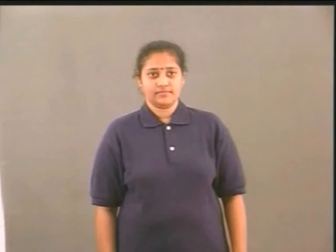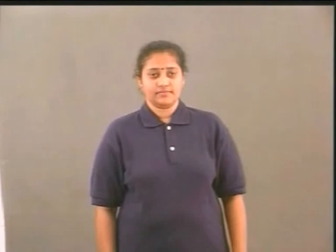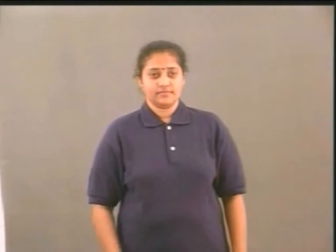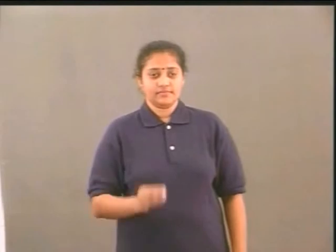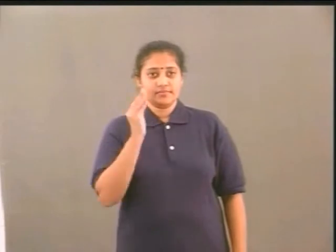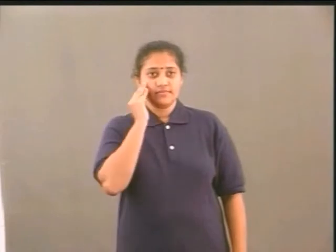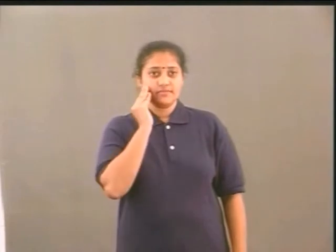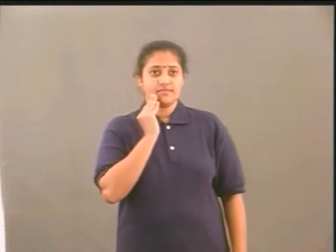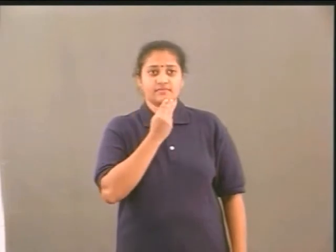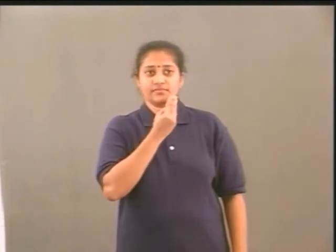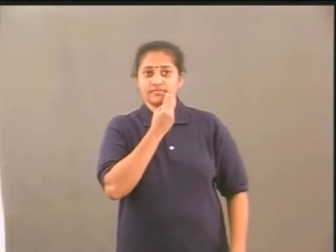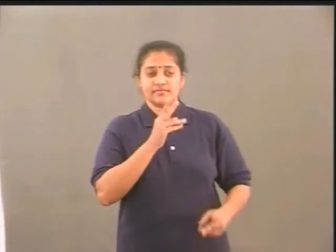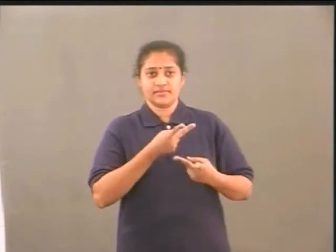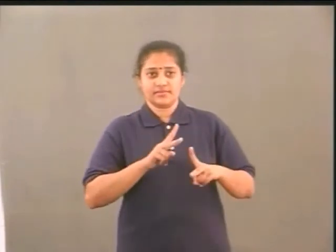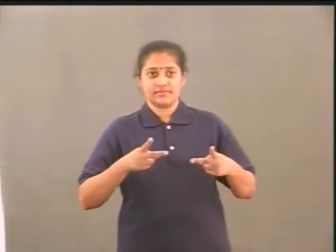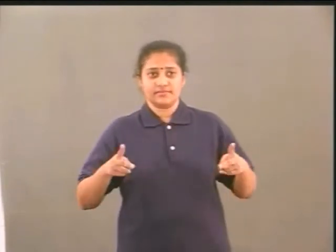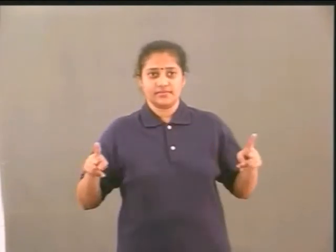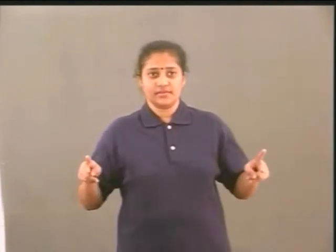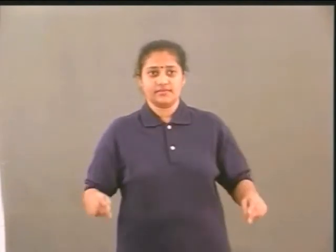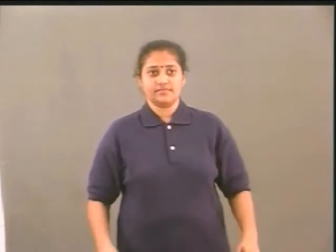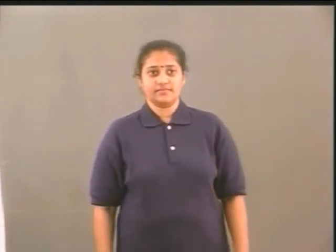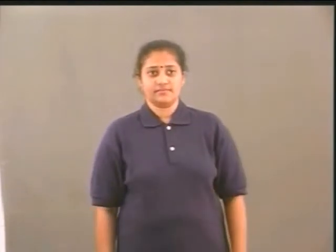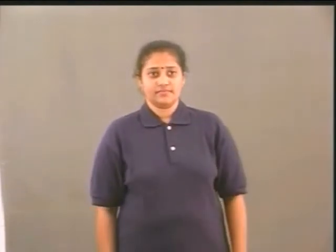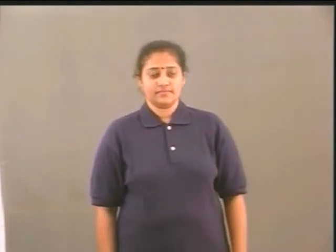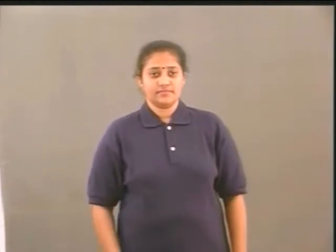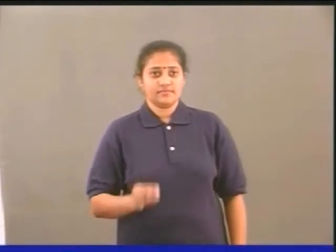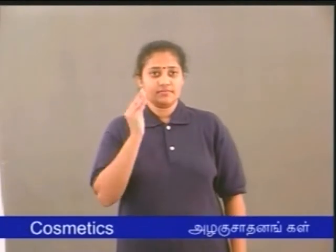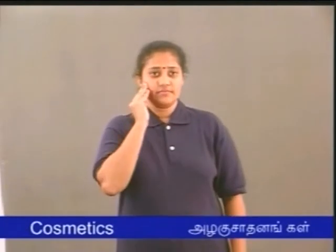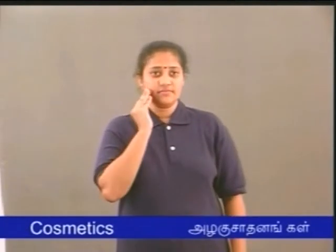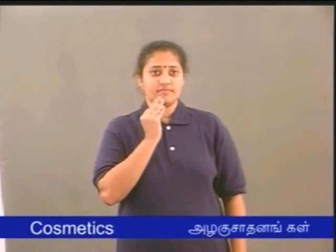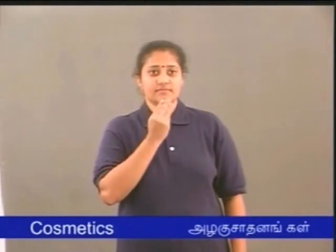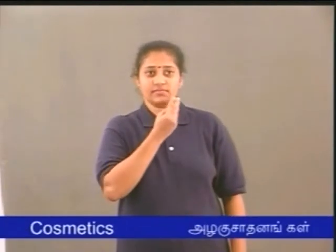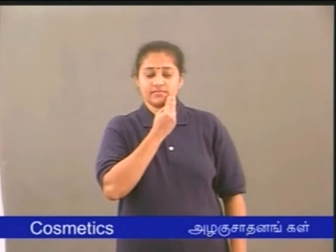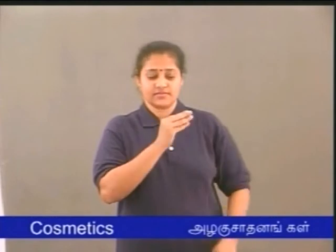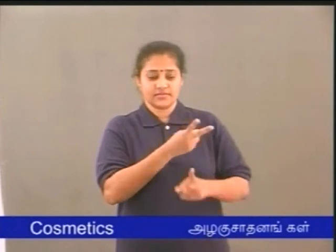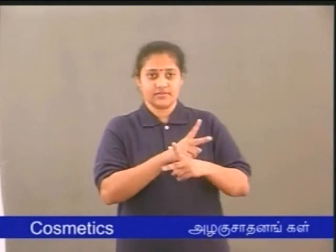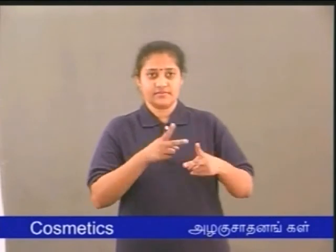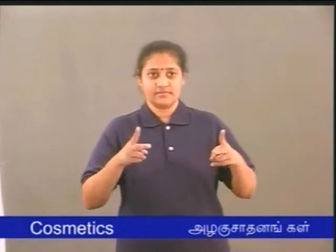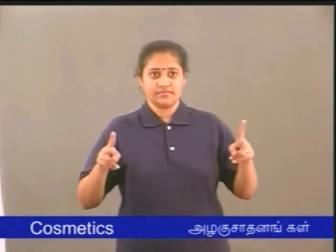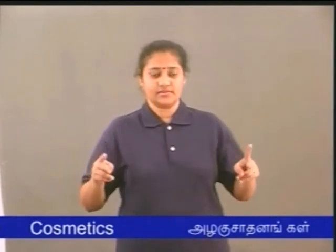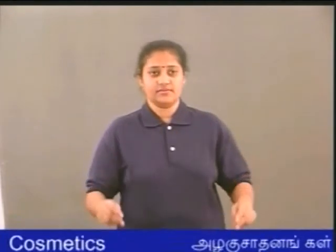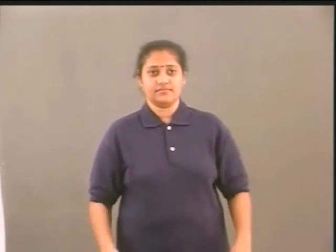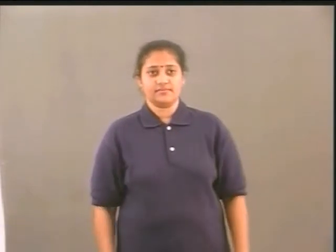cosmetics